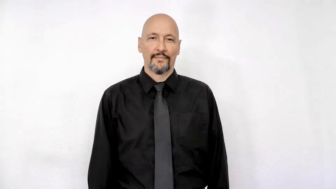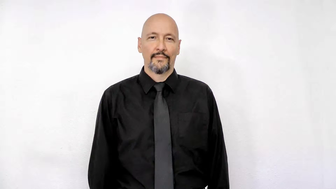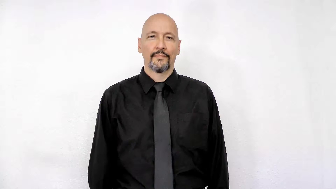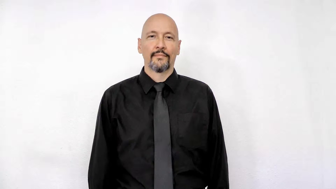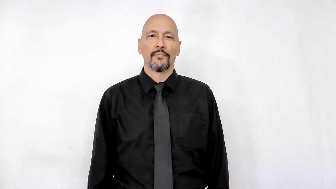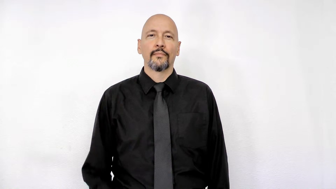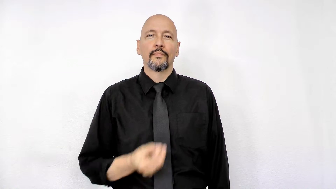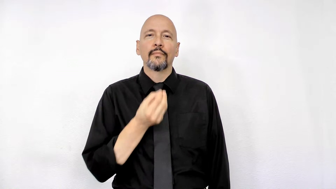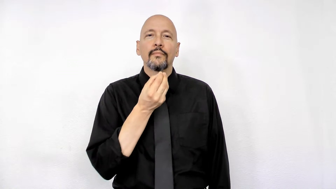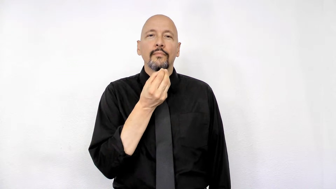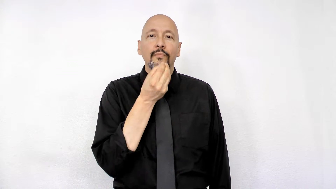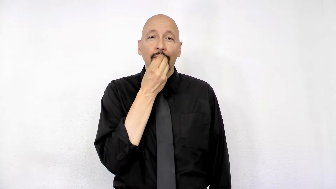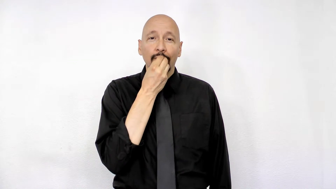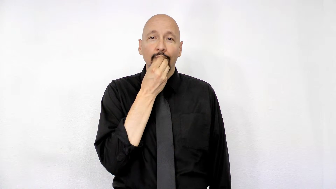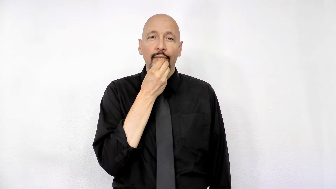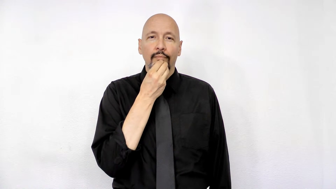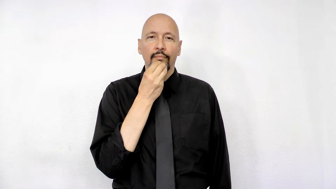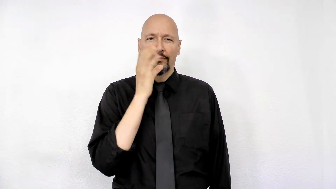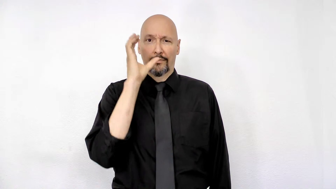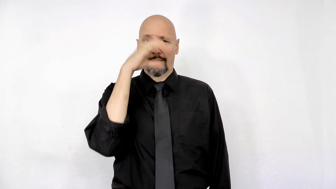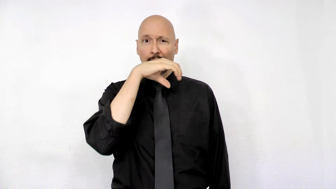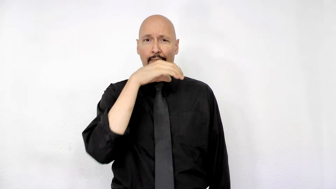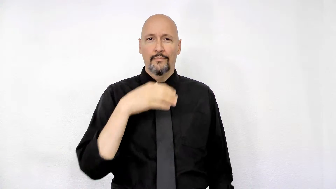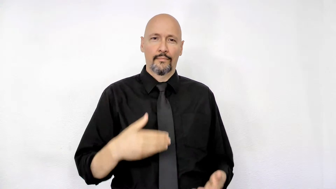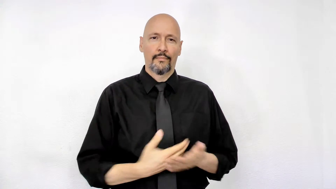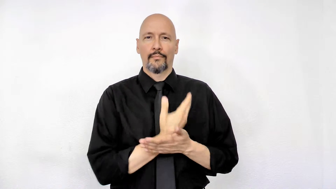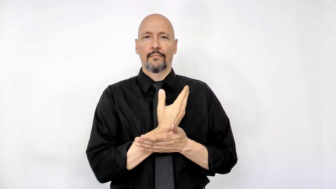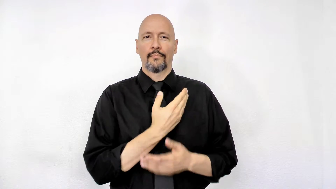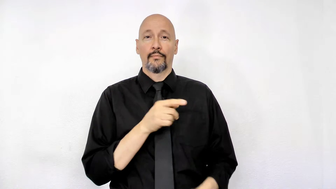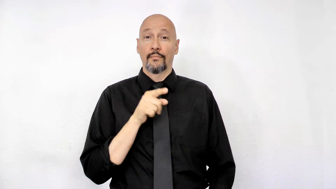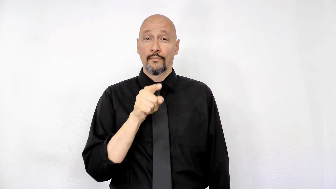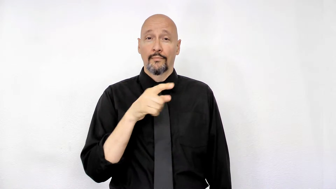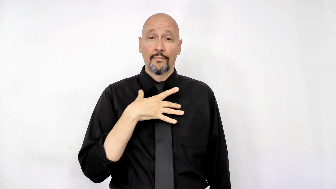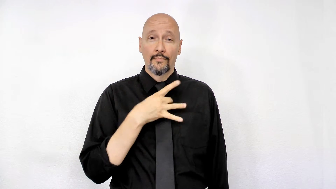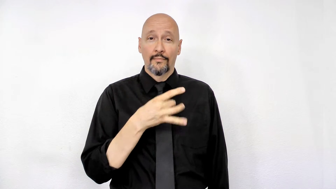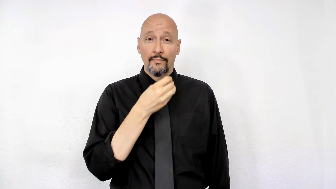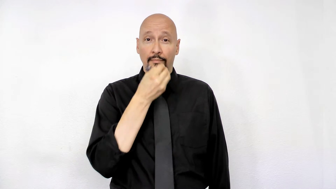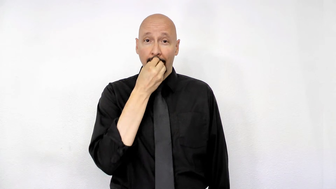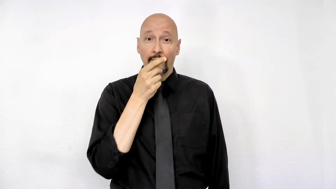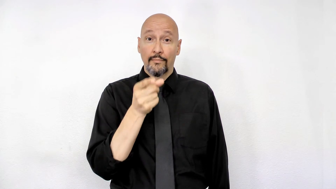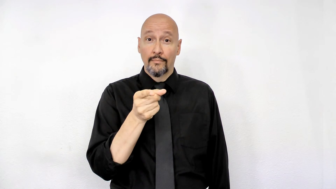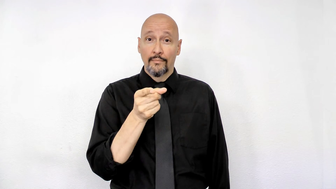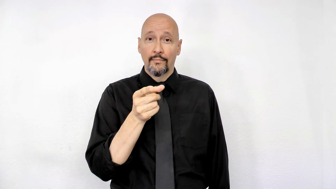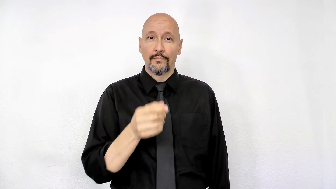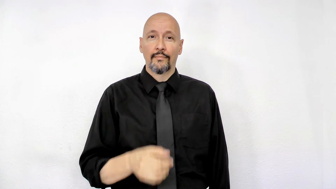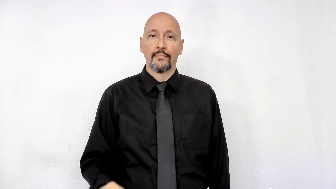FOOD, STRANGE, NEW, YOU LIKE EAT YOU?